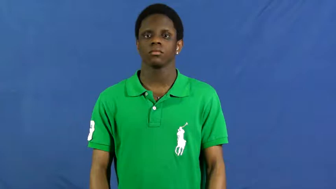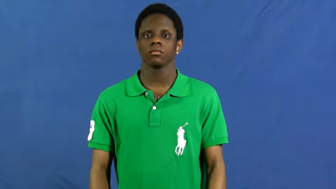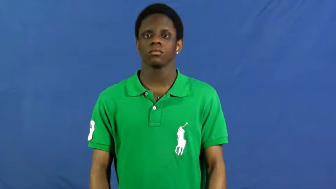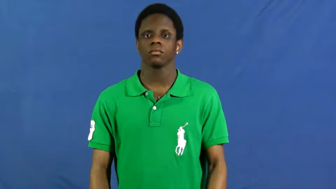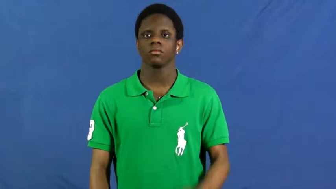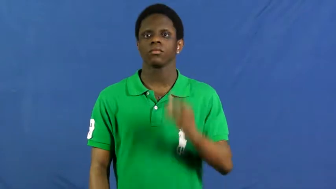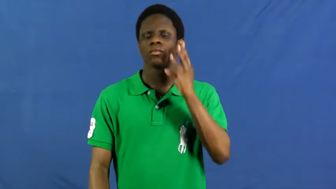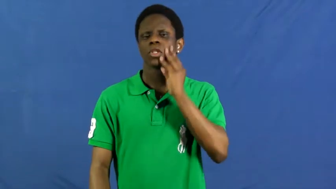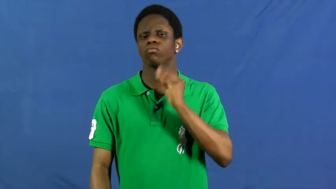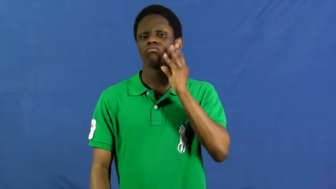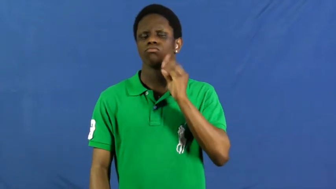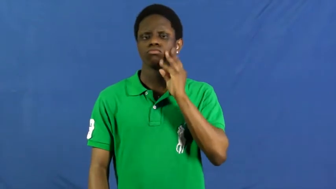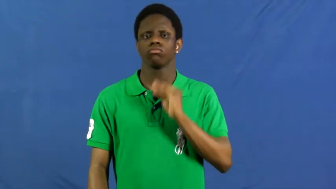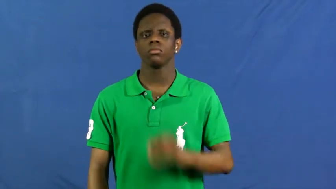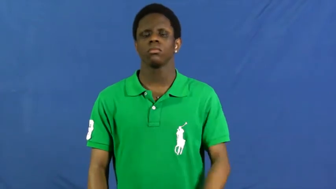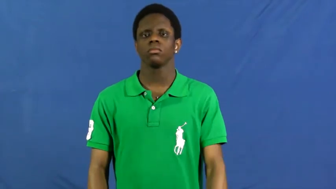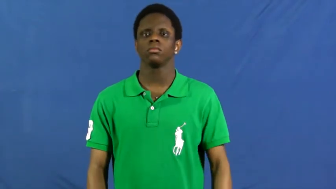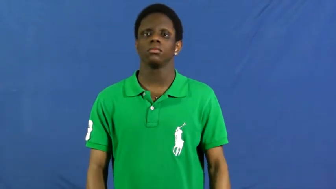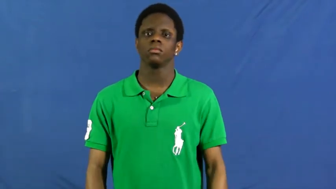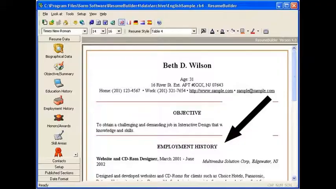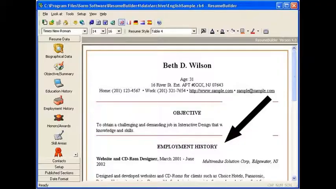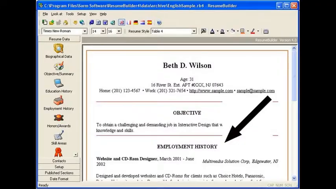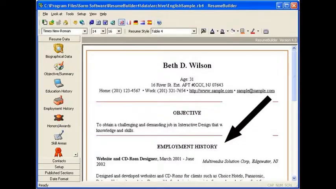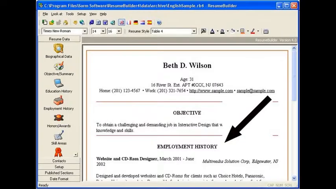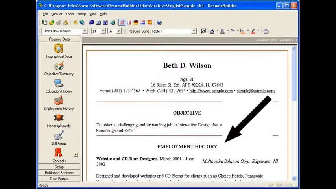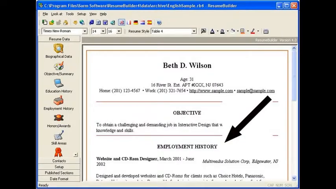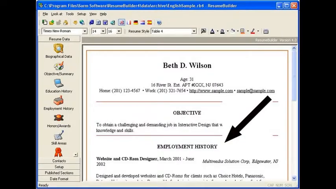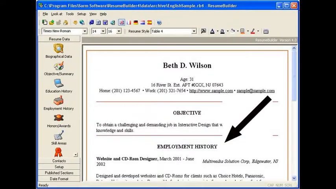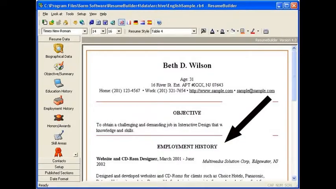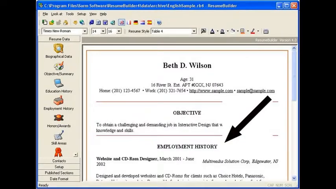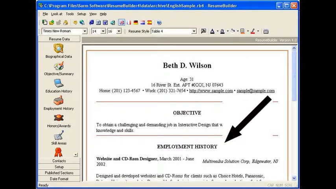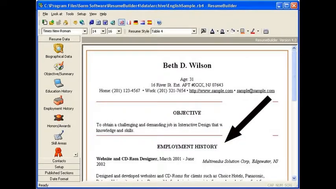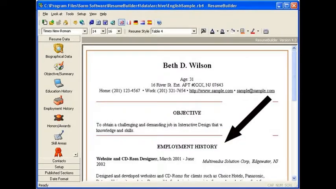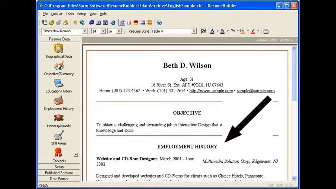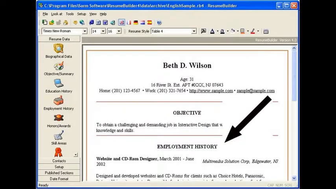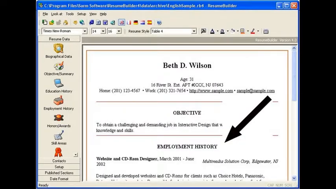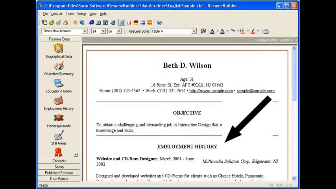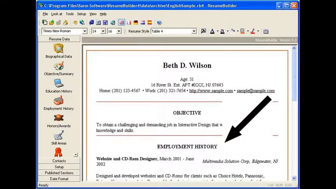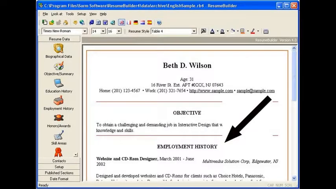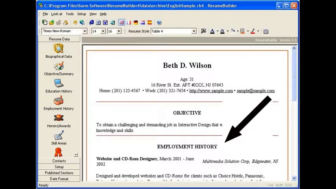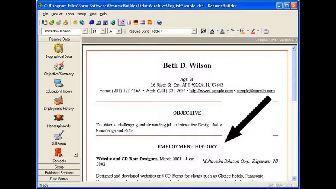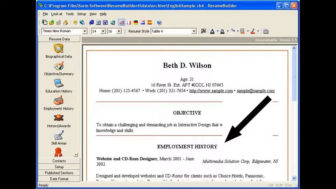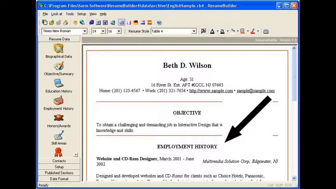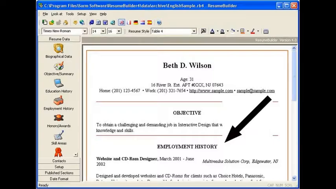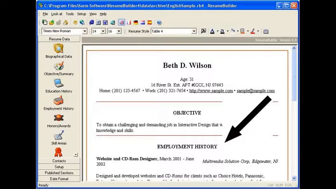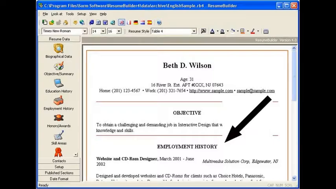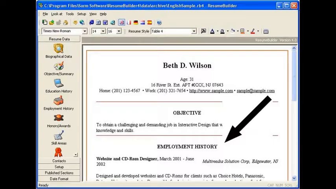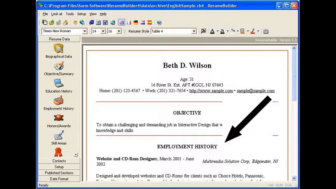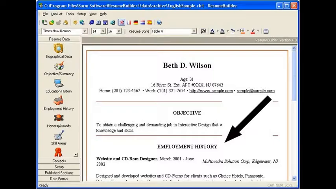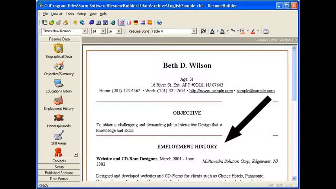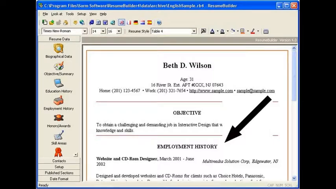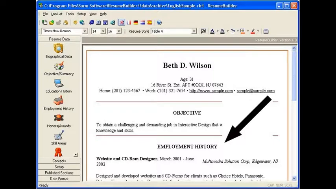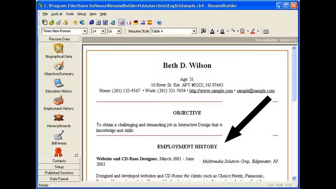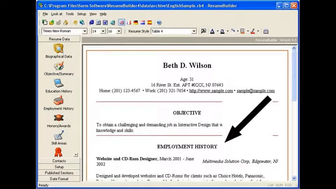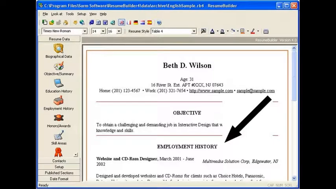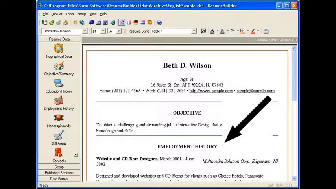go through,pass through-experience